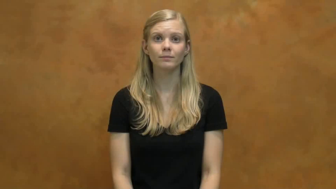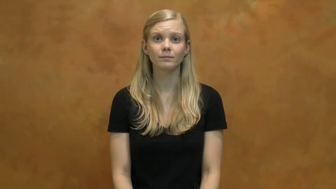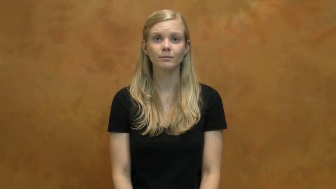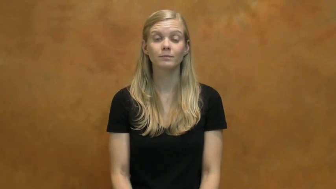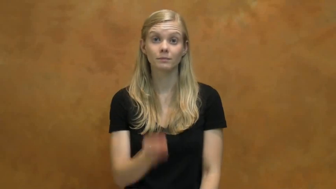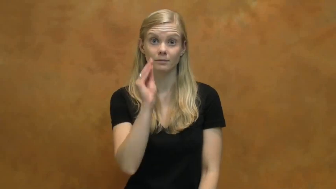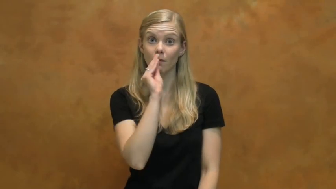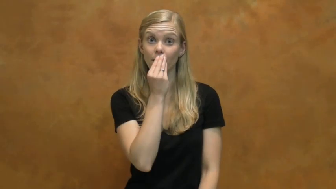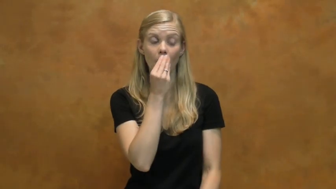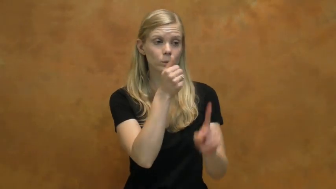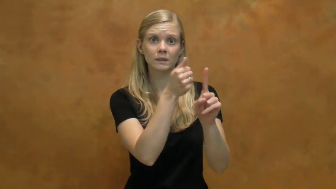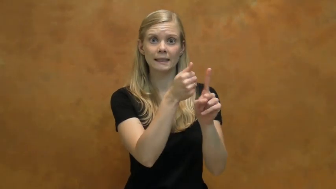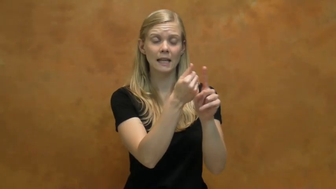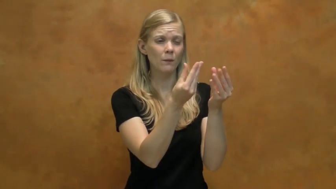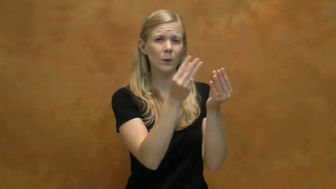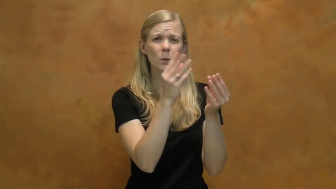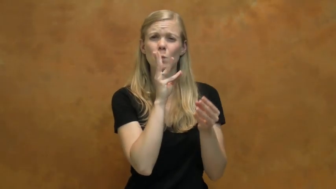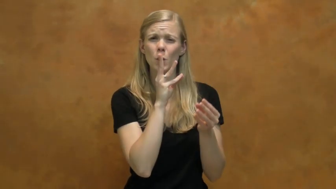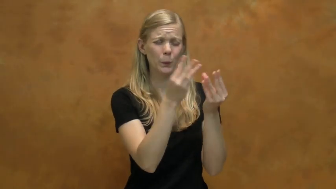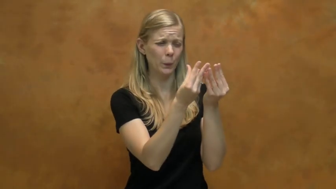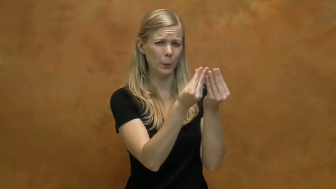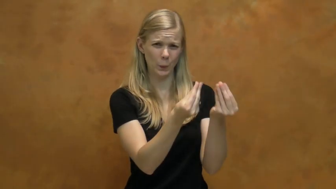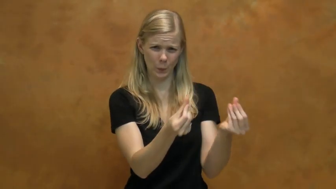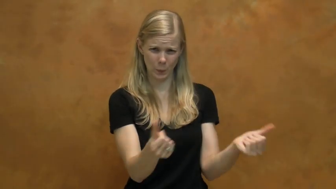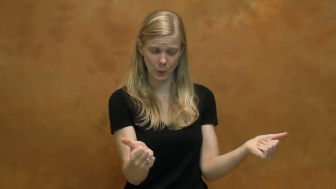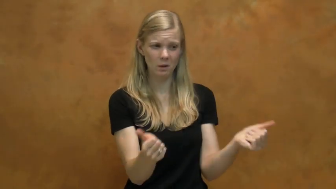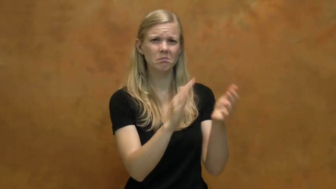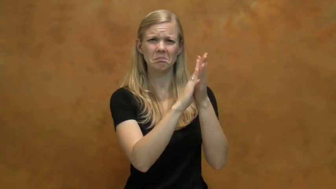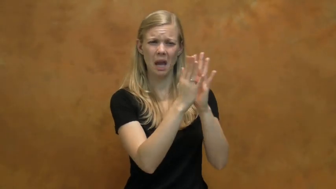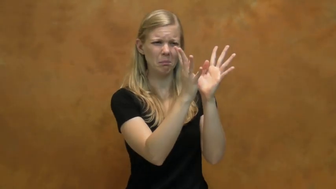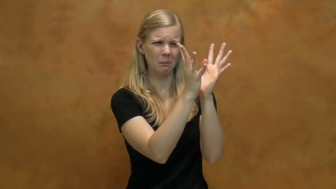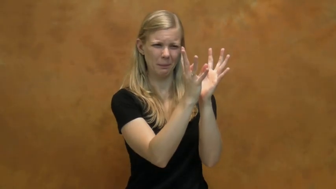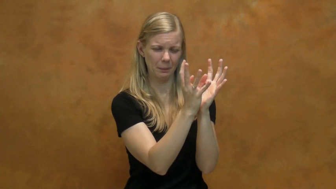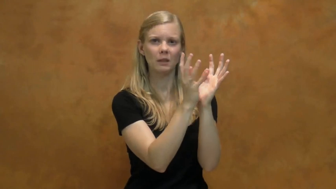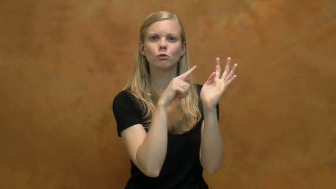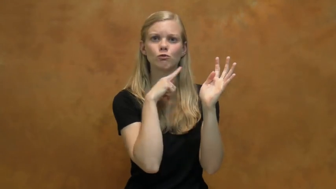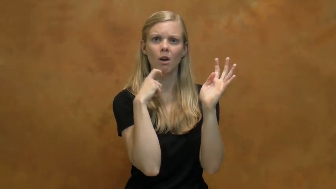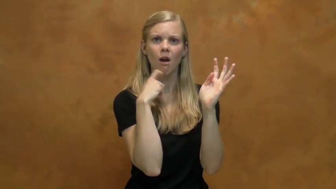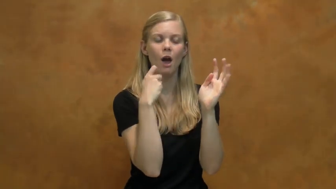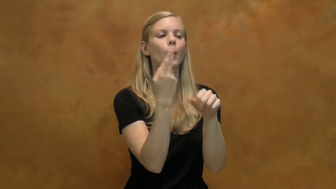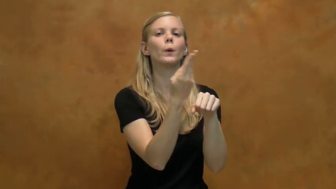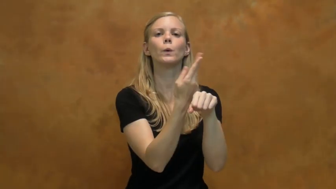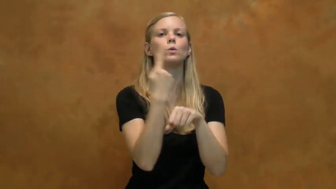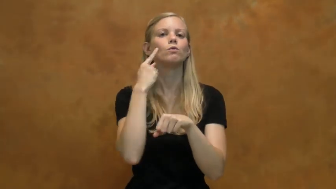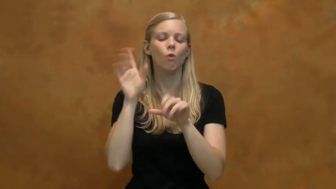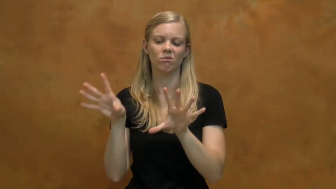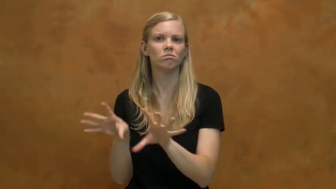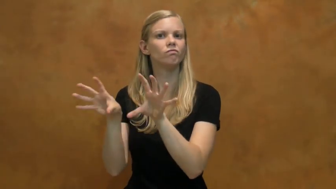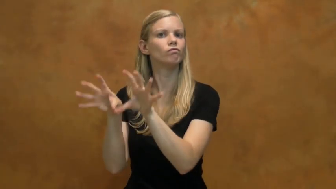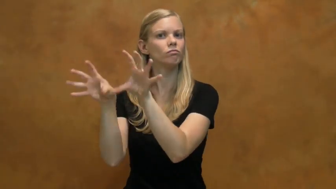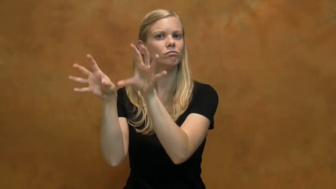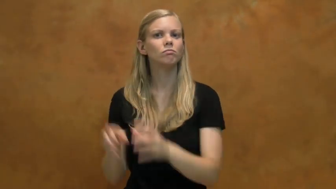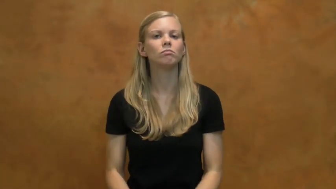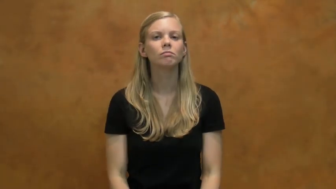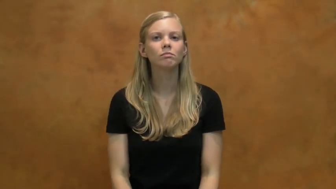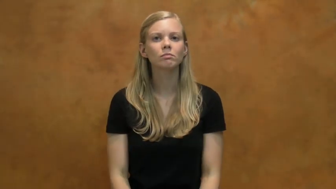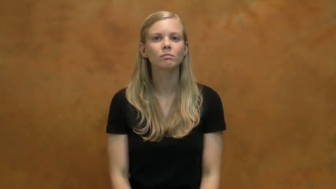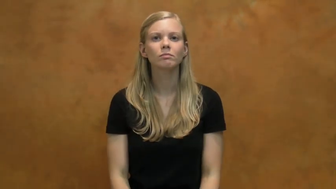dried flower